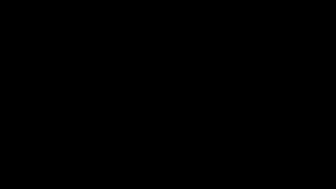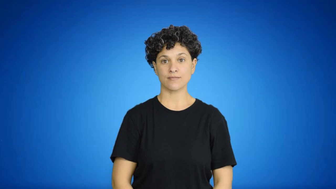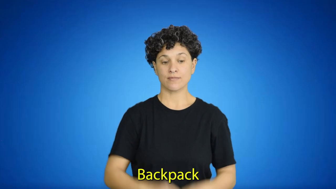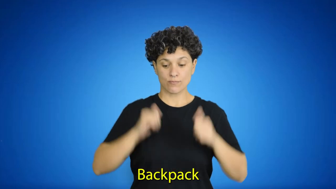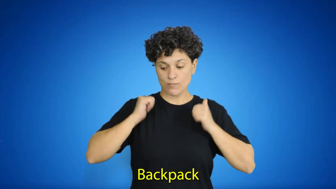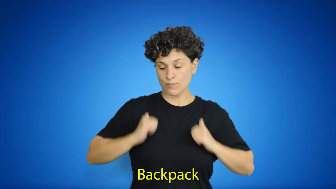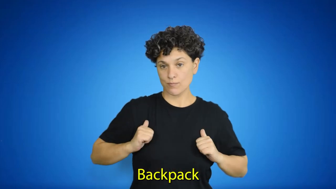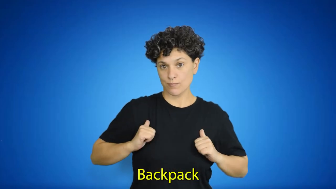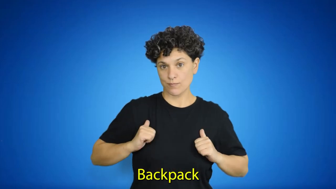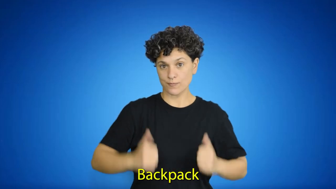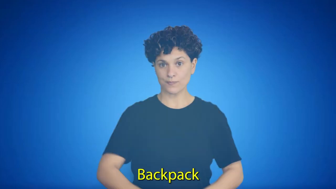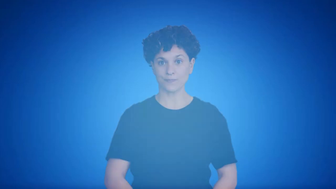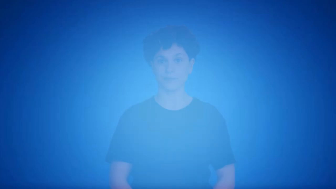Backpack